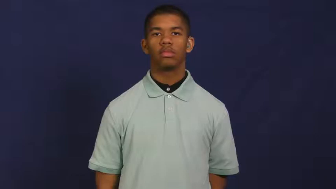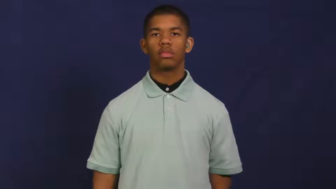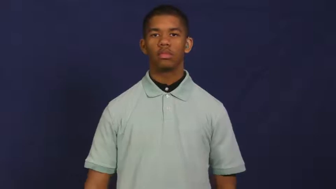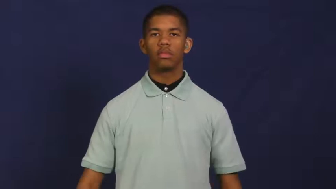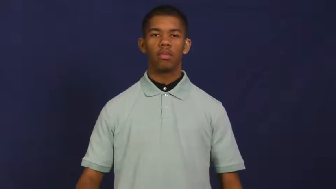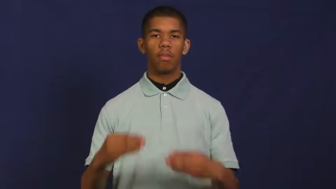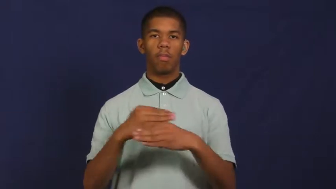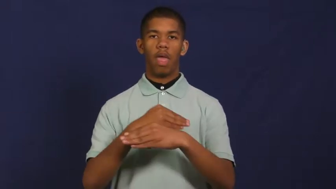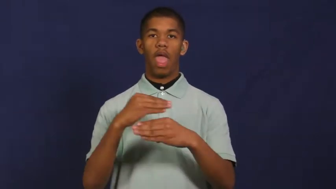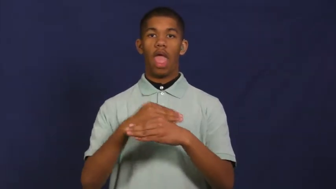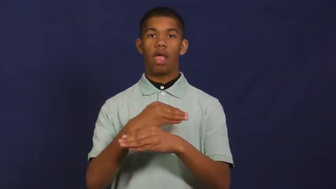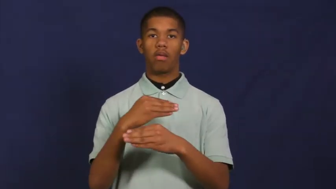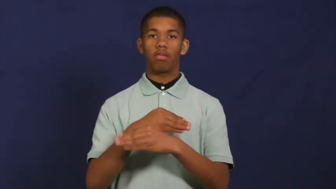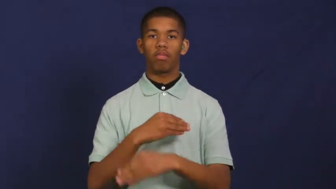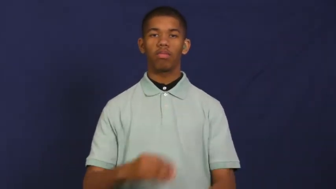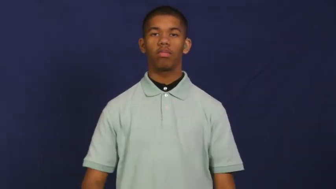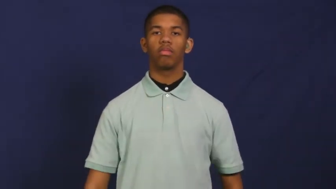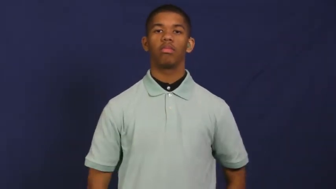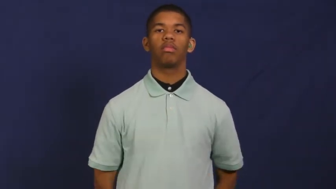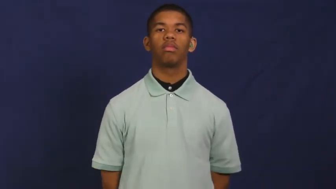math,arithmetic,numeracy